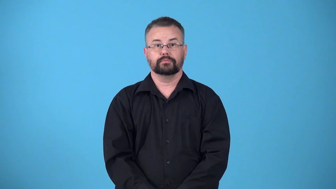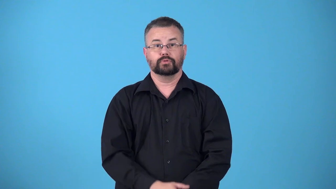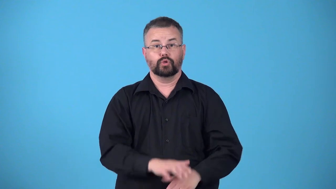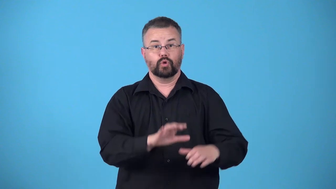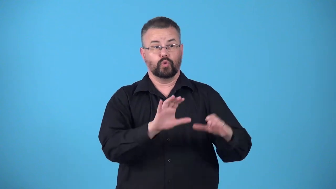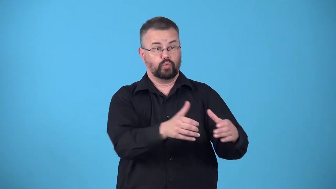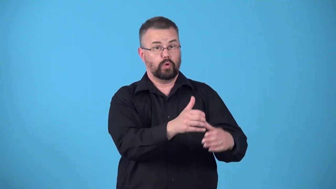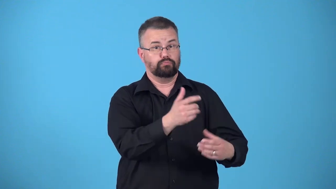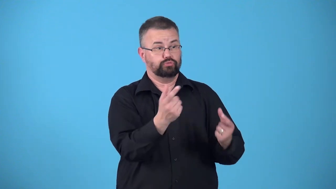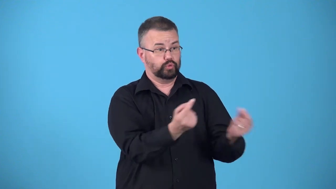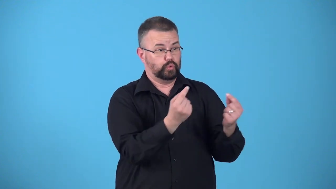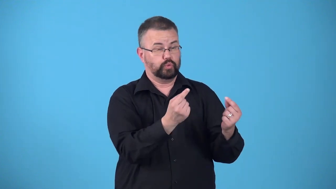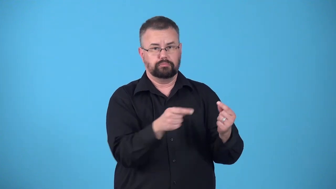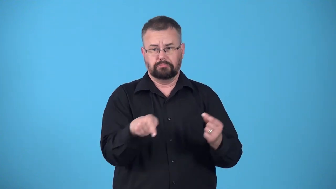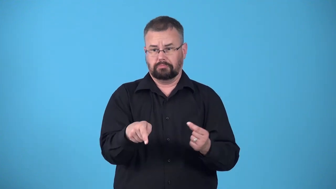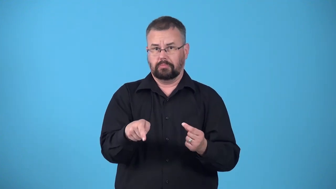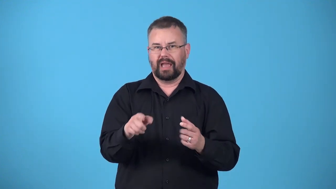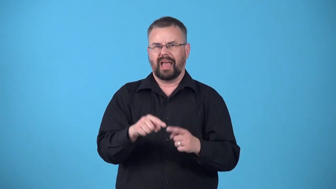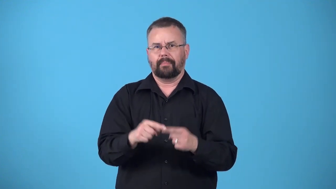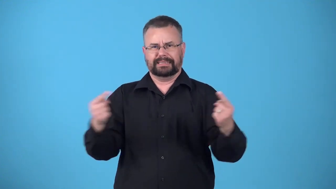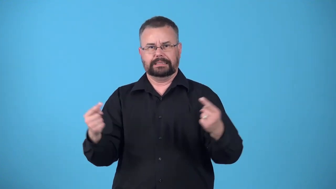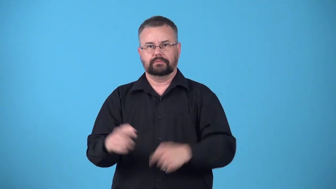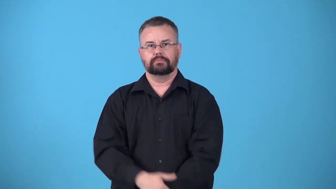break ranks